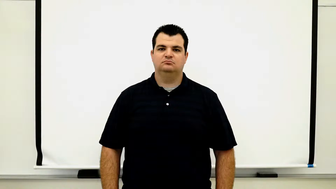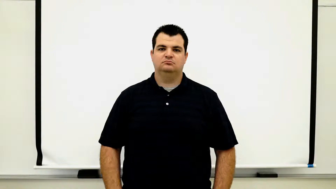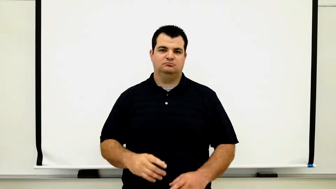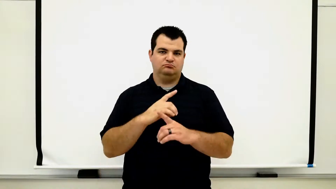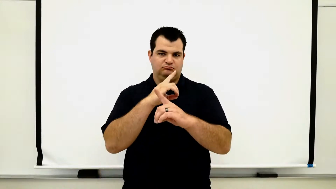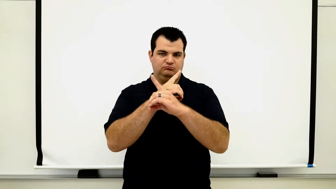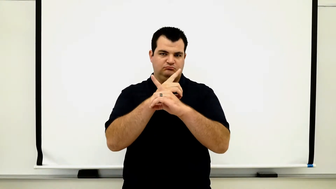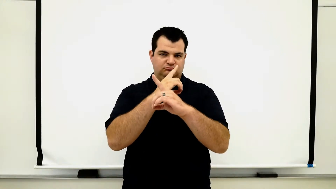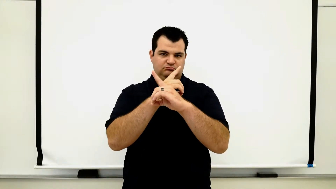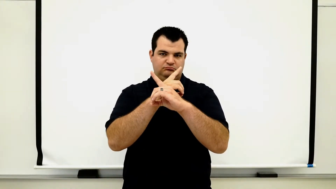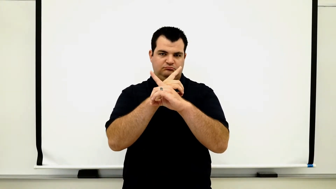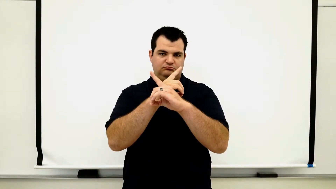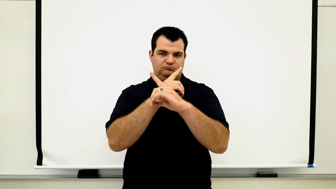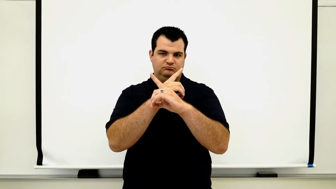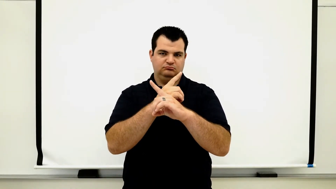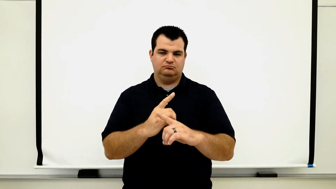Defense